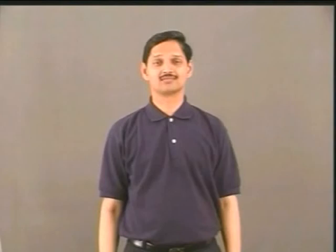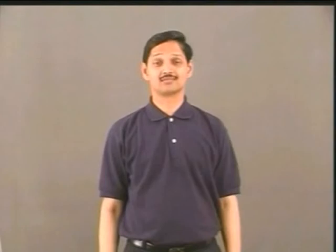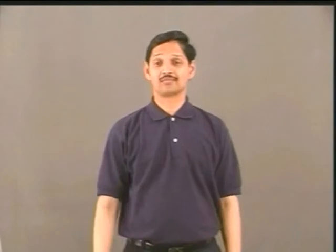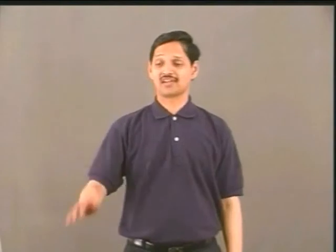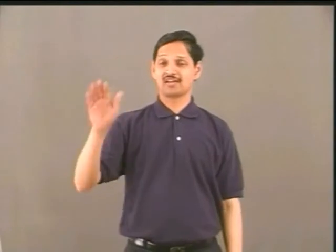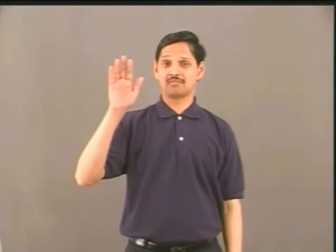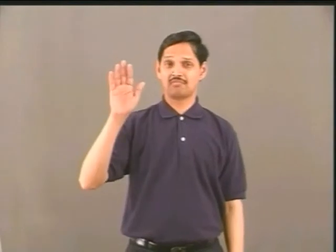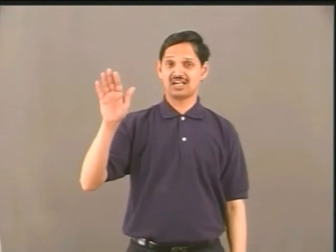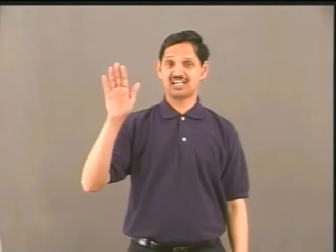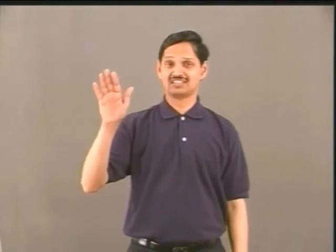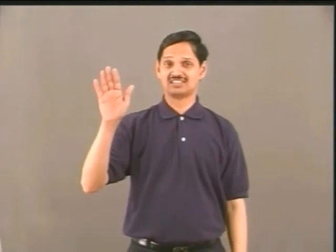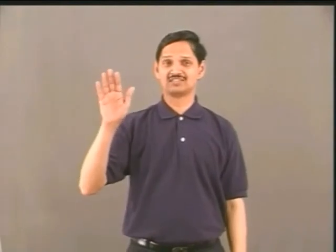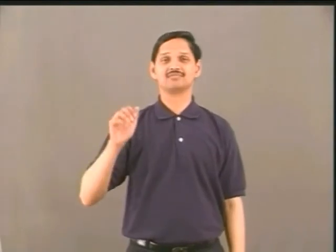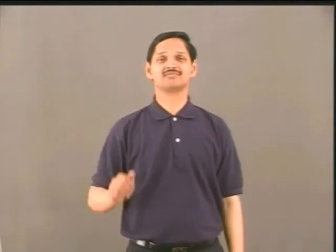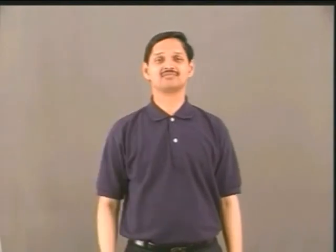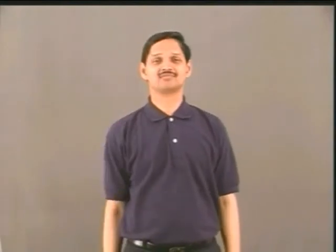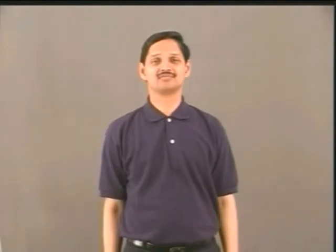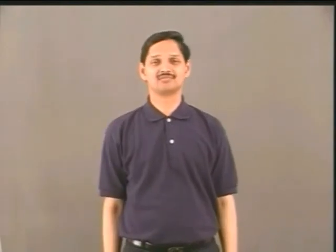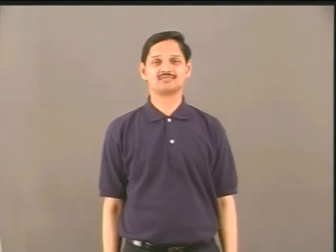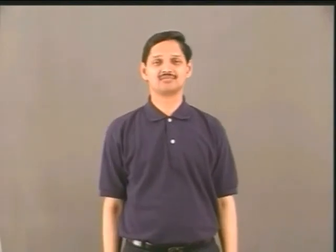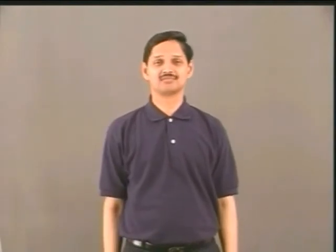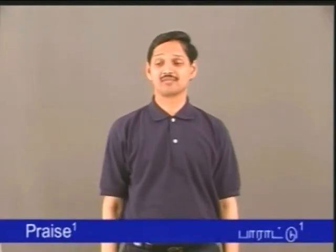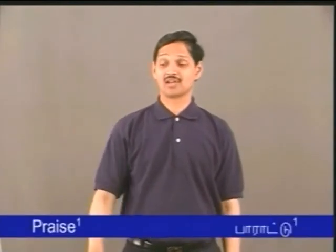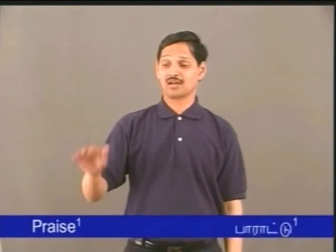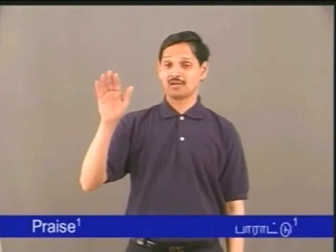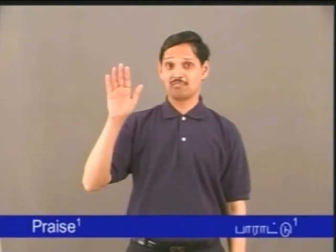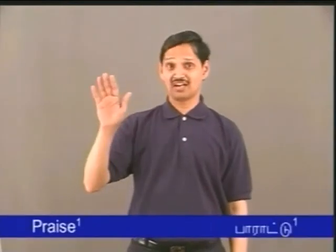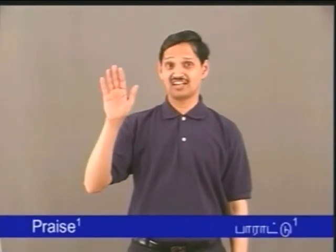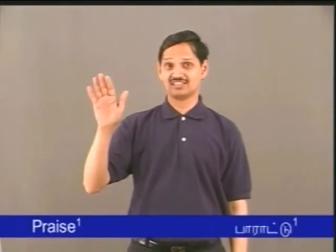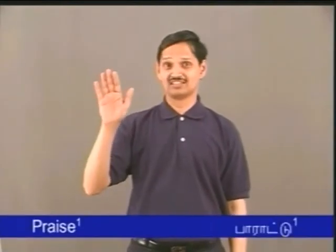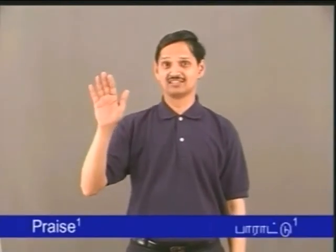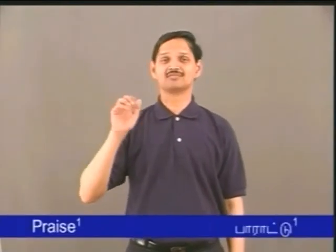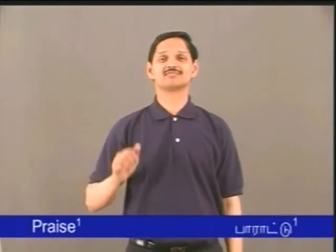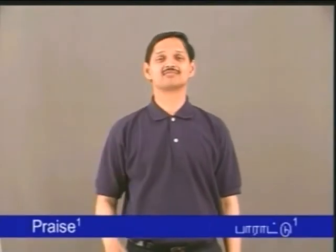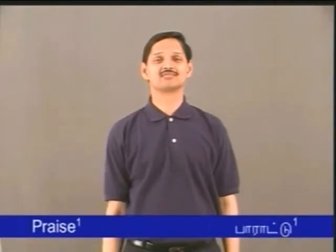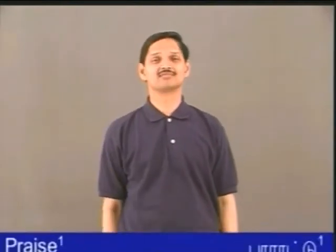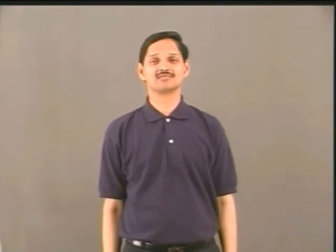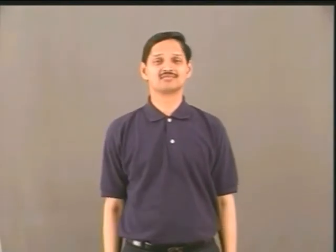praise